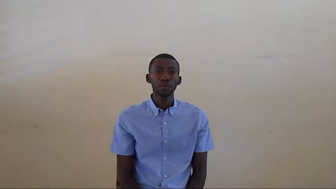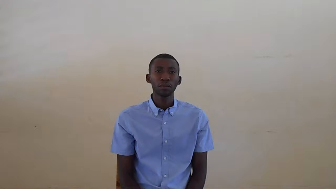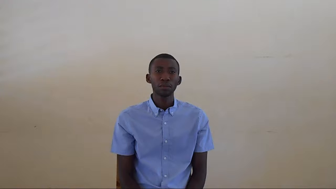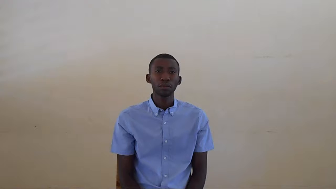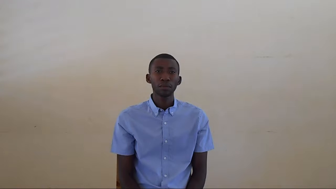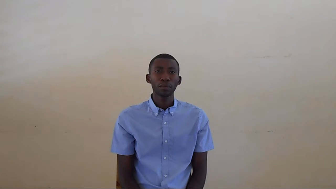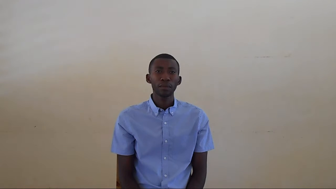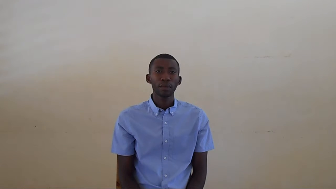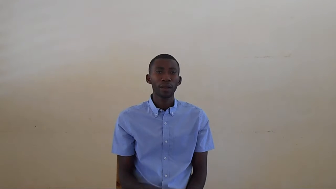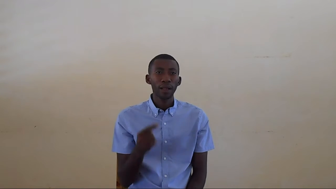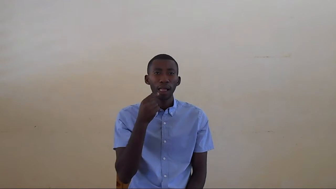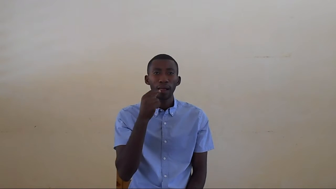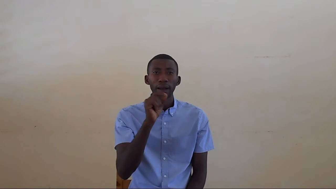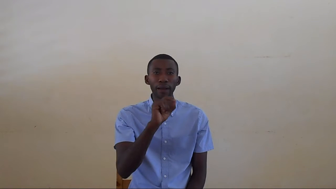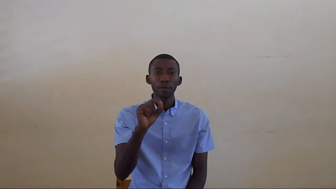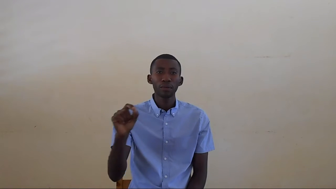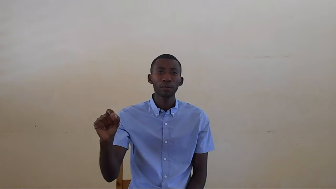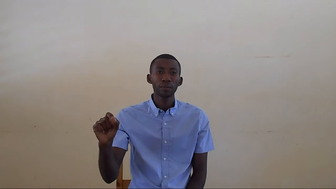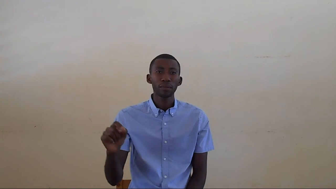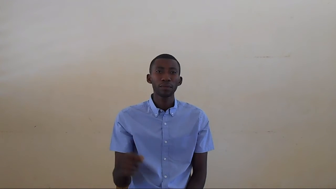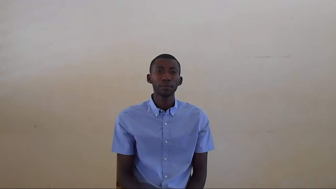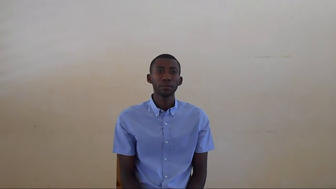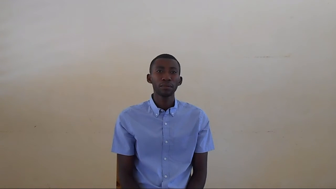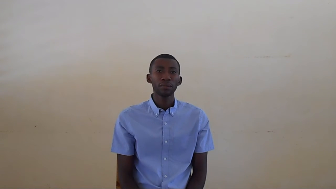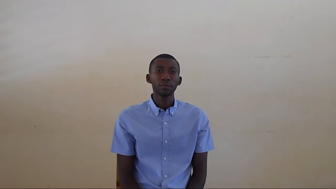pencil